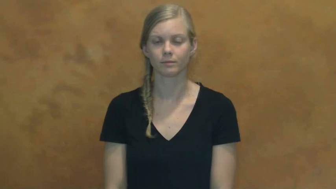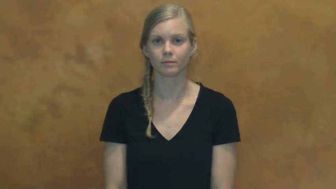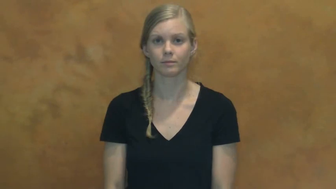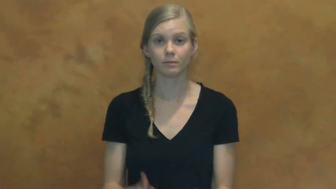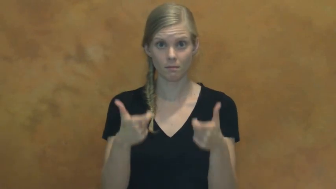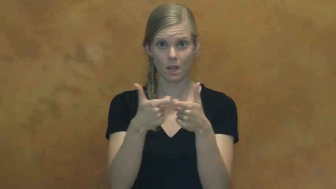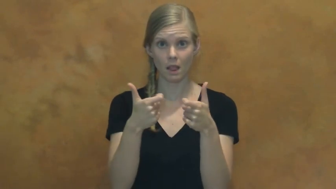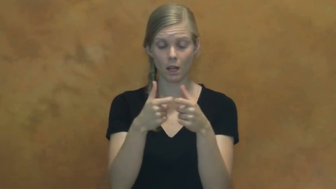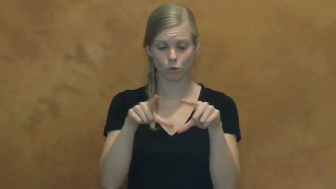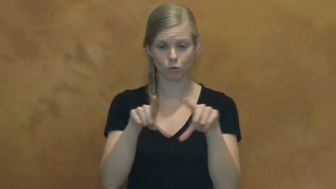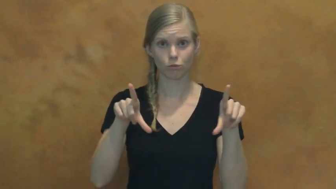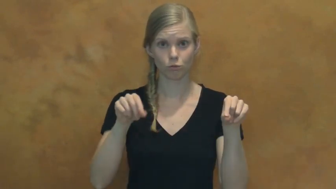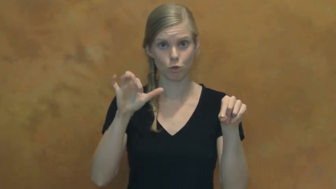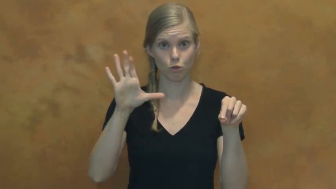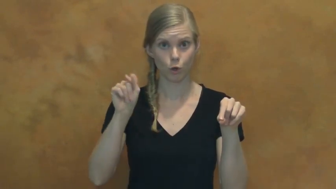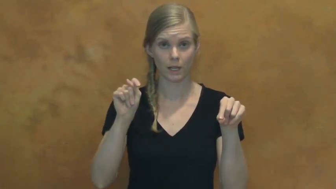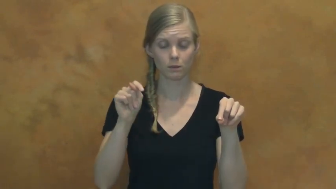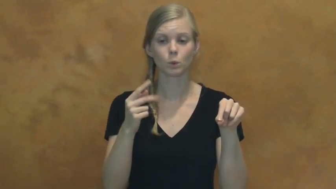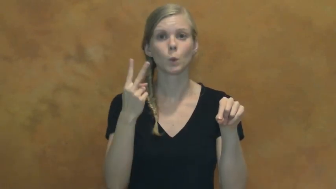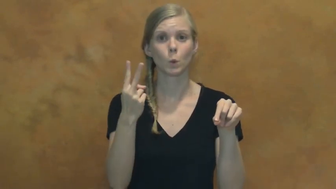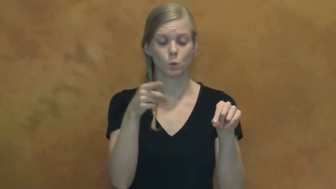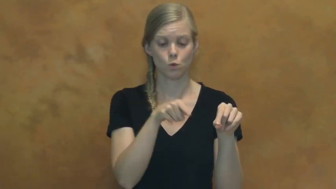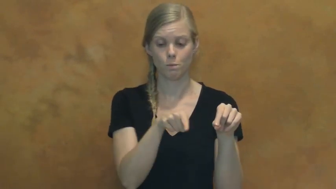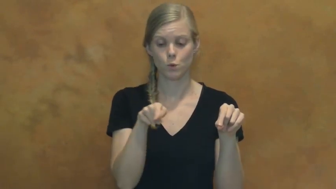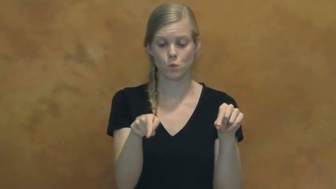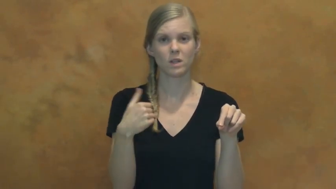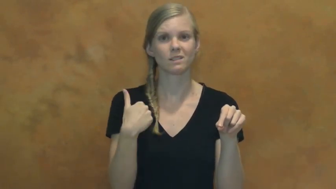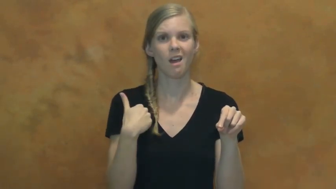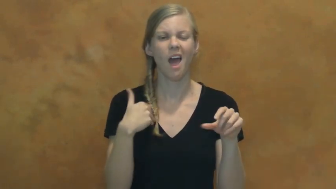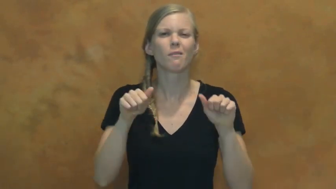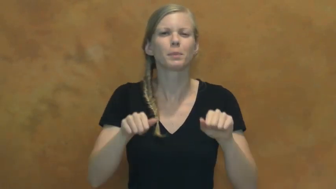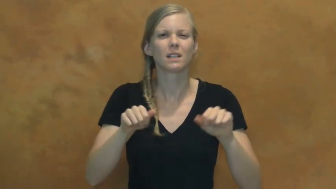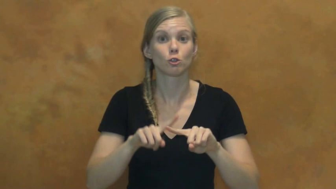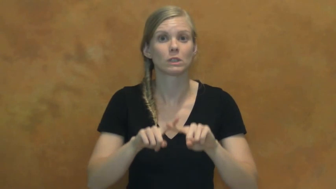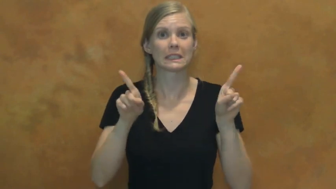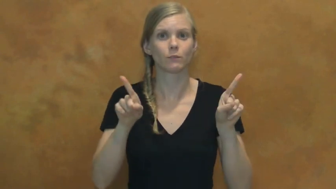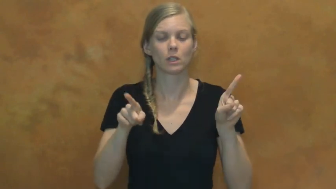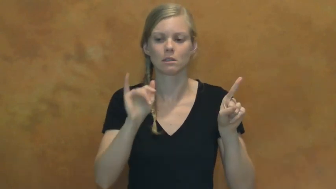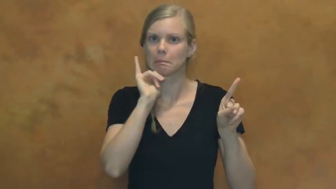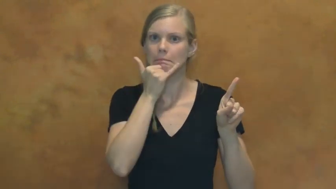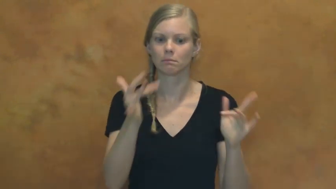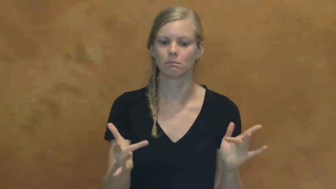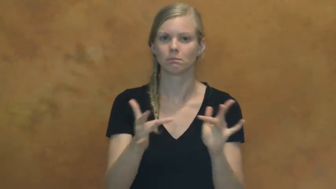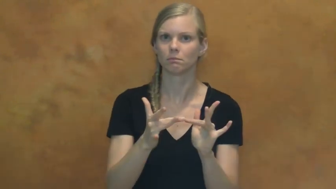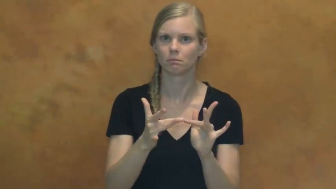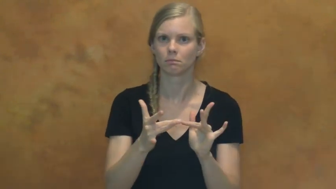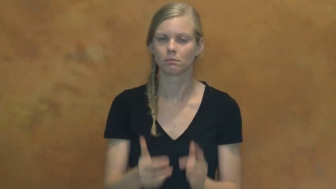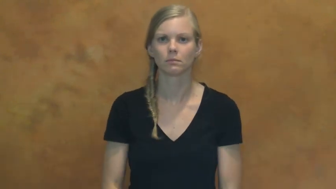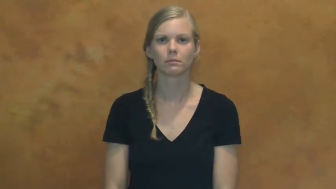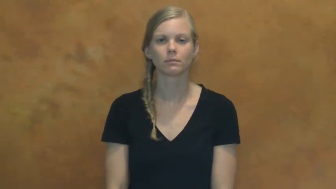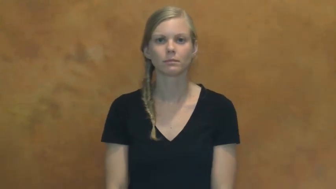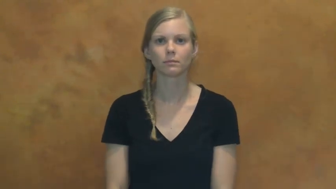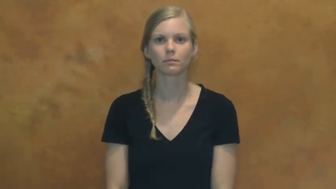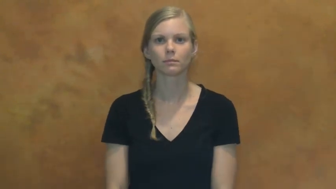short circuit